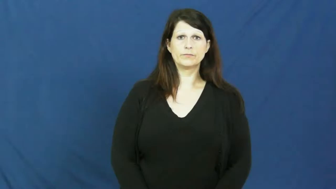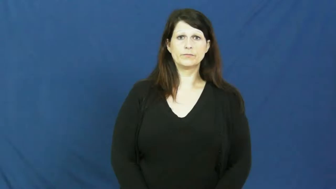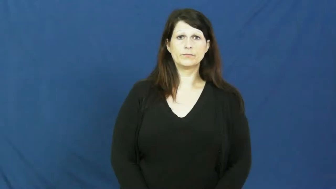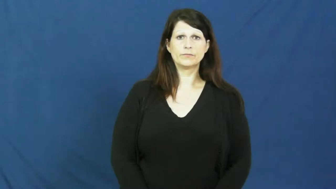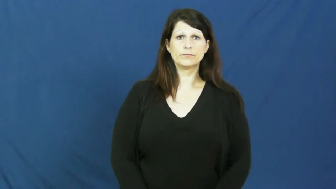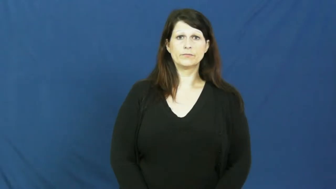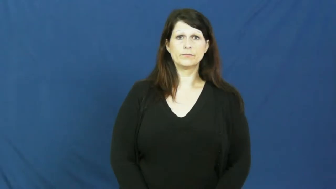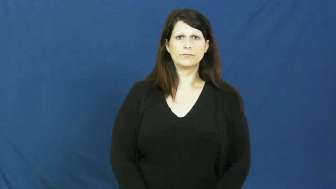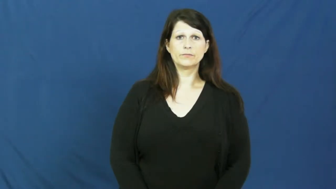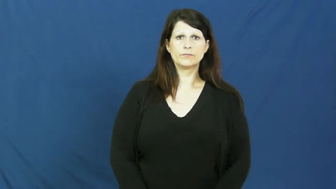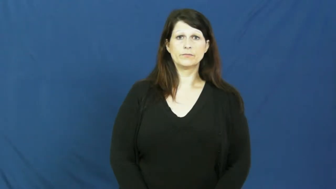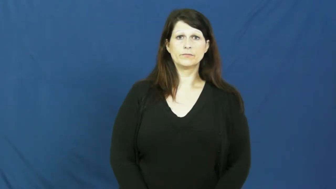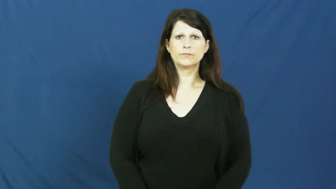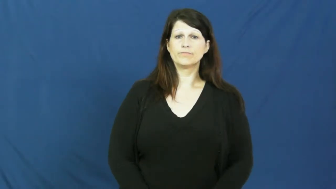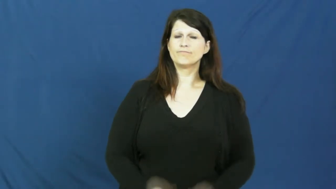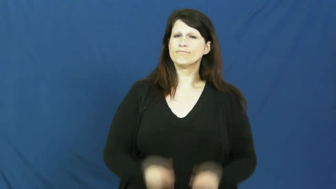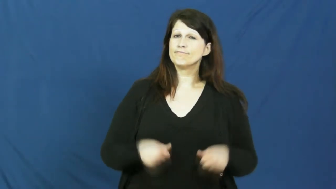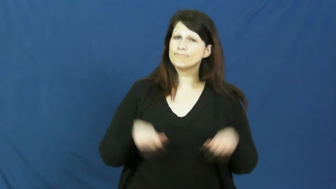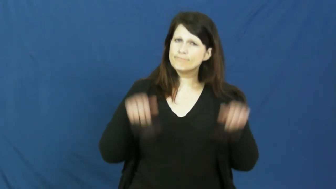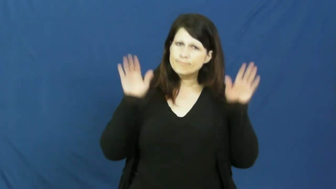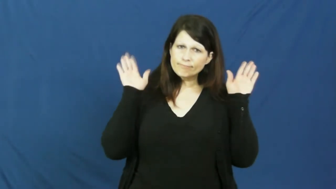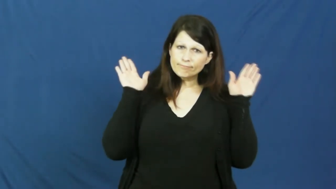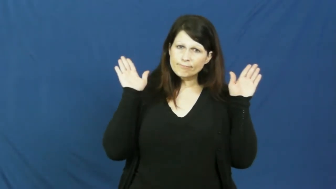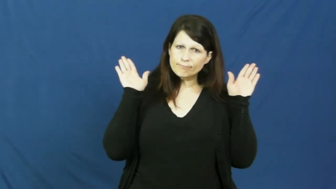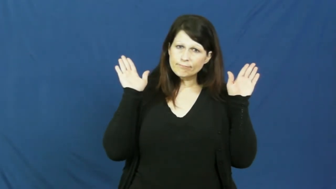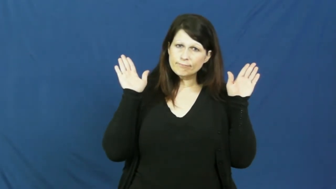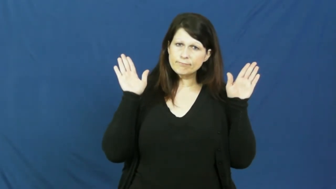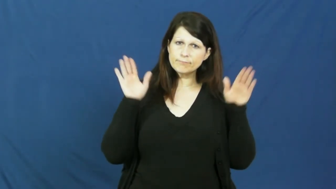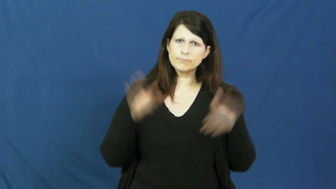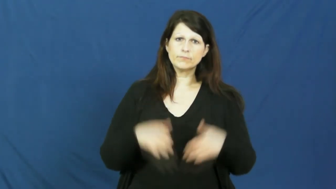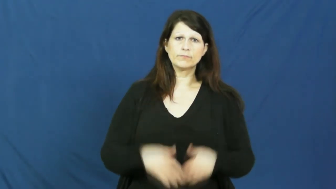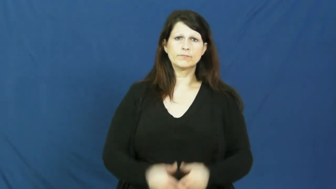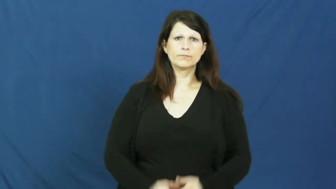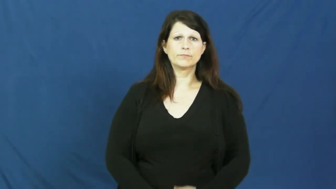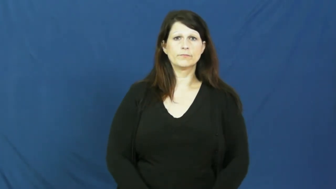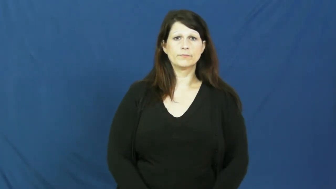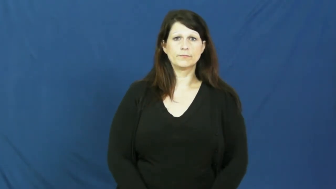gave himself up for lost,give up